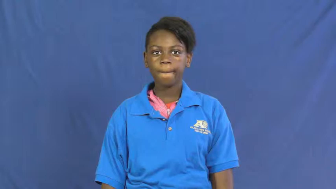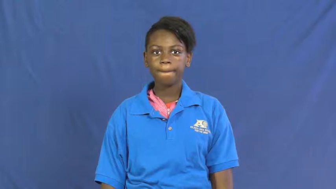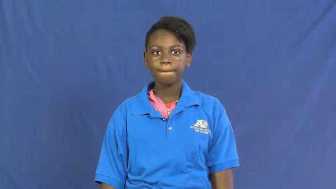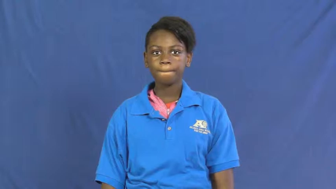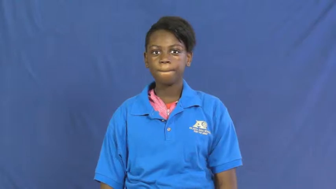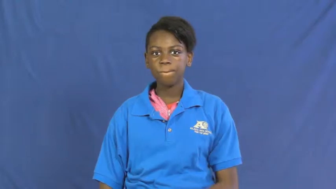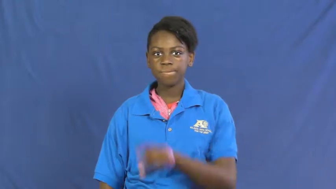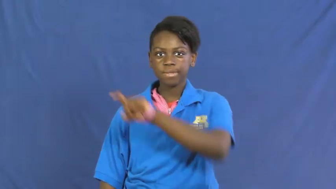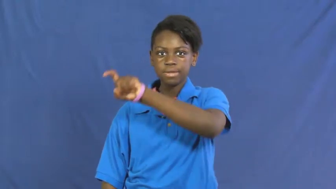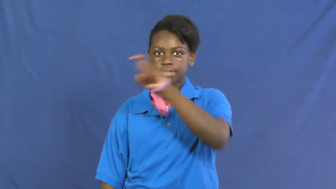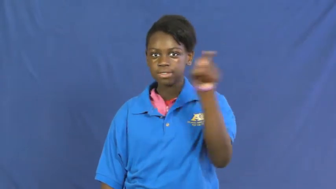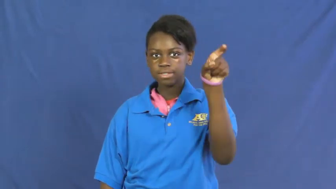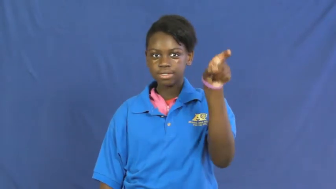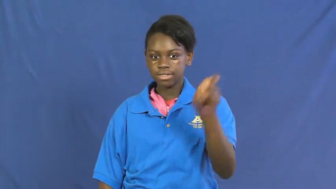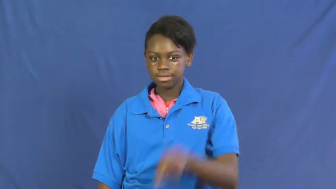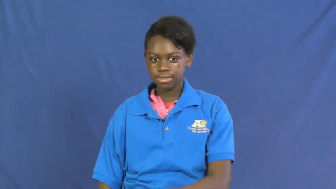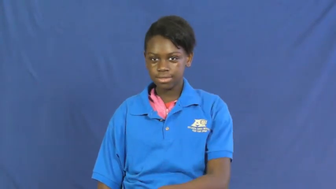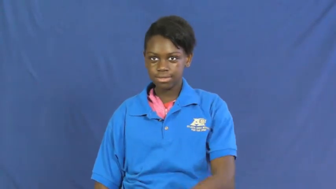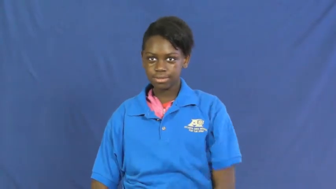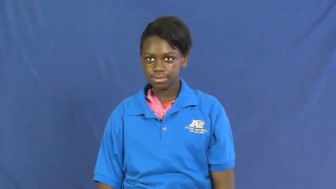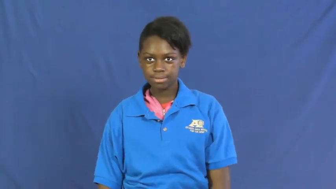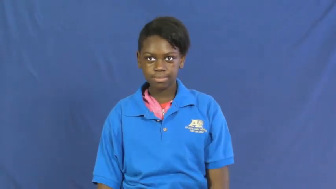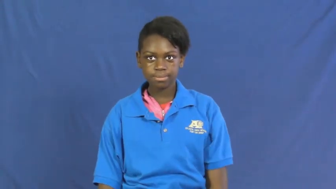texas